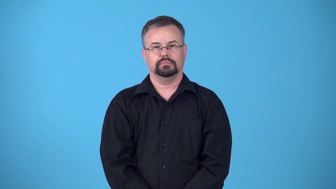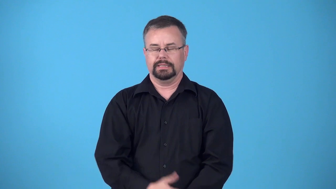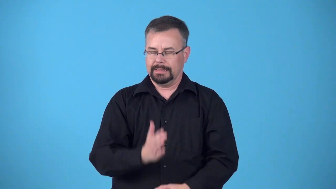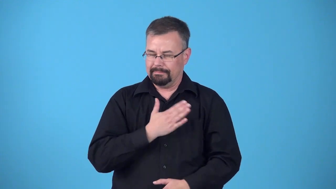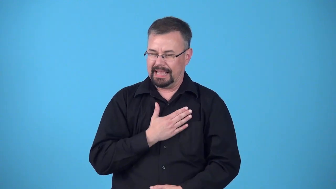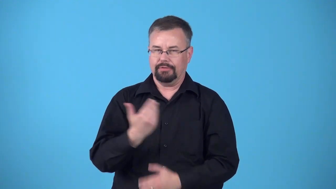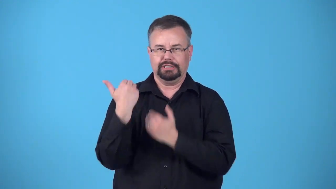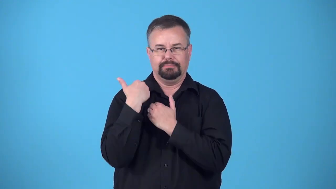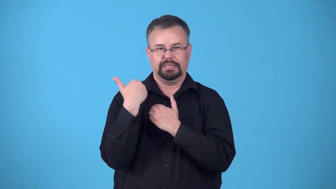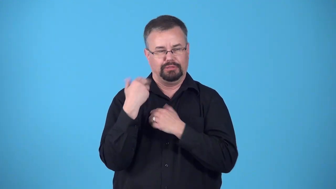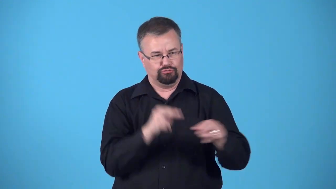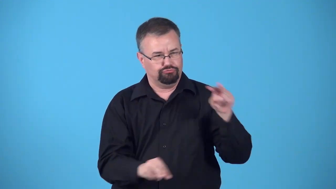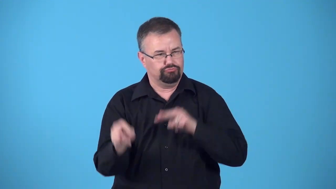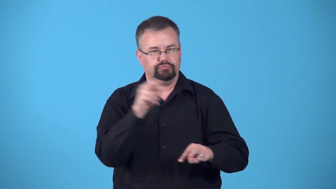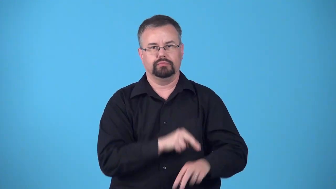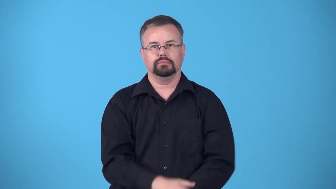my watch